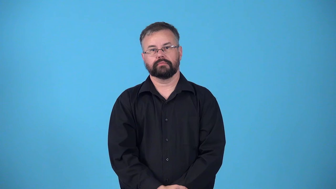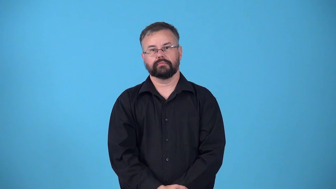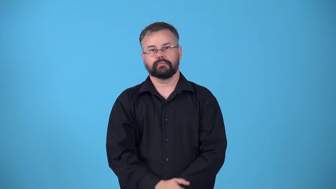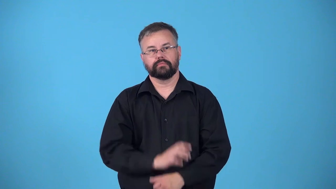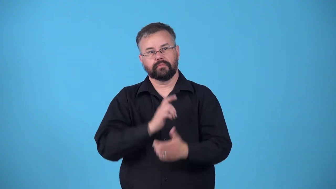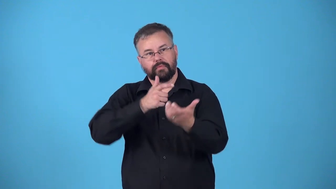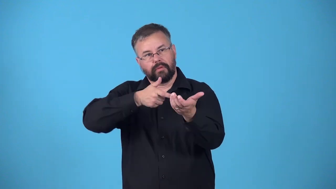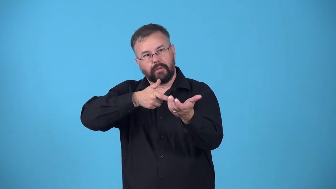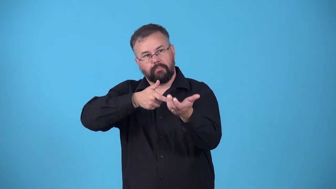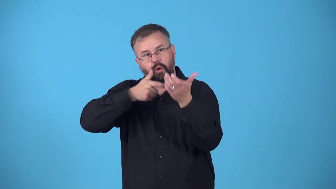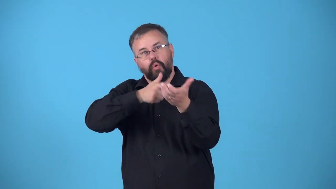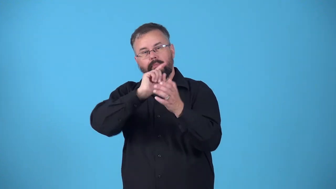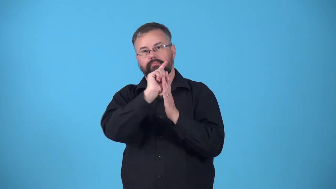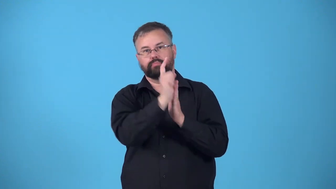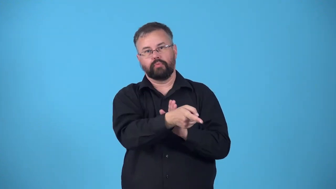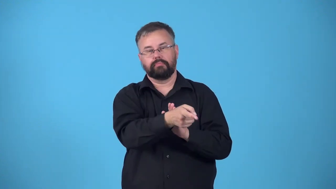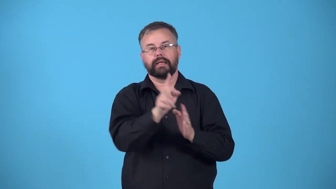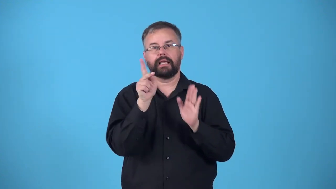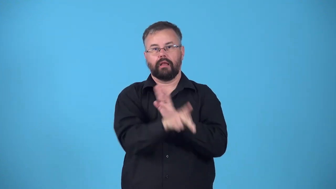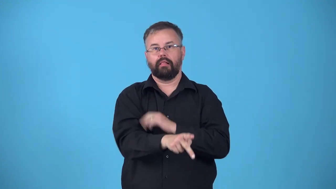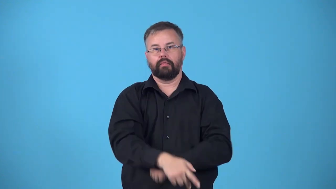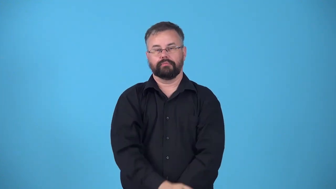gun down